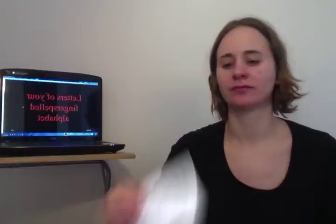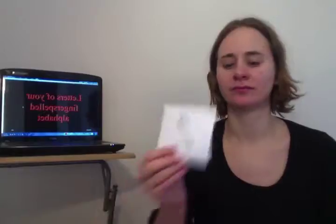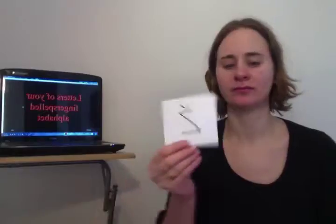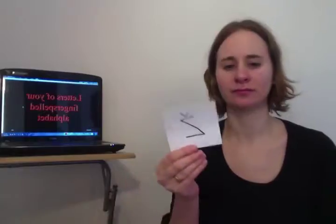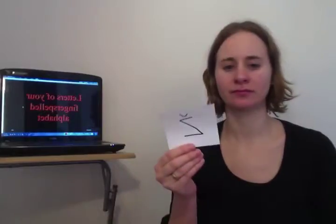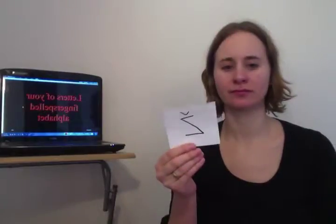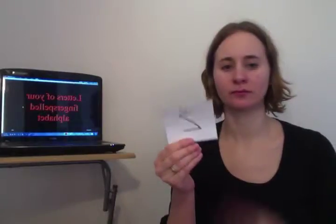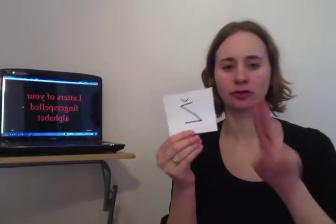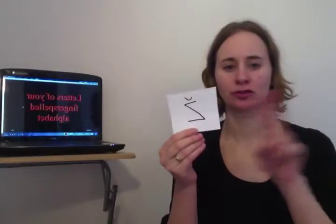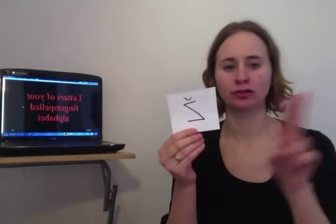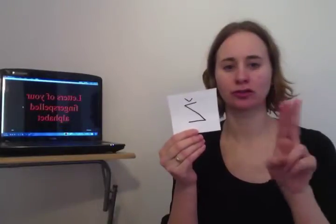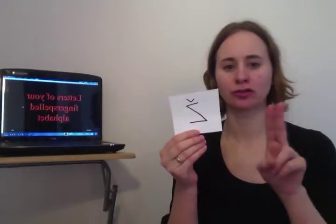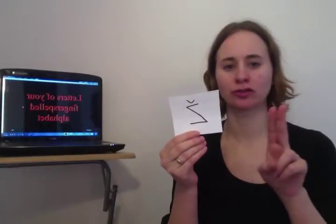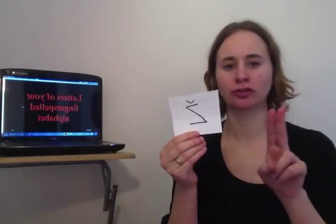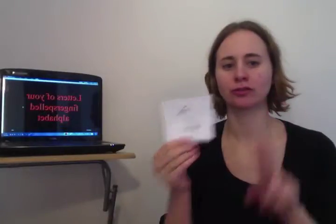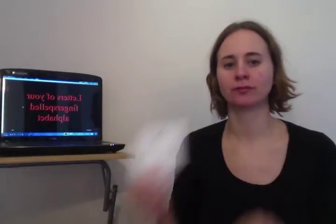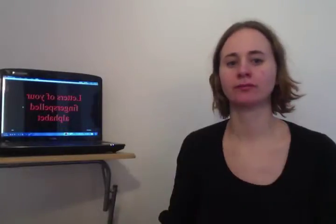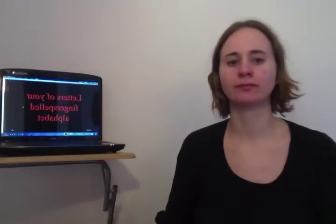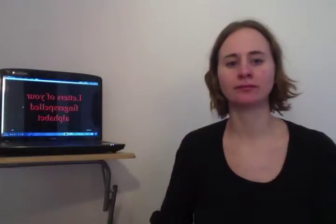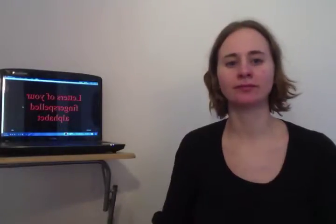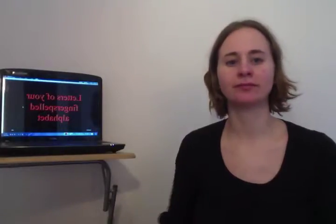letter z with caron